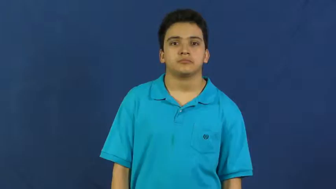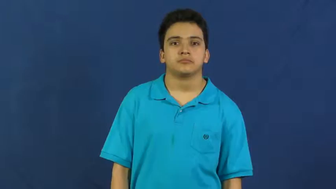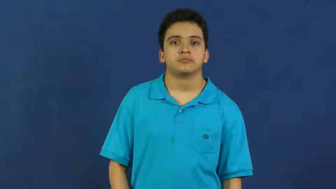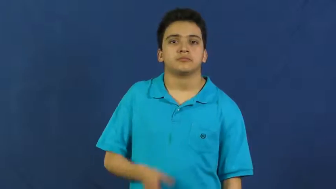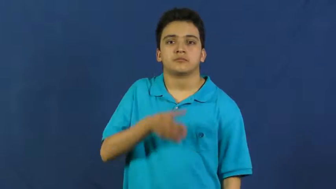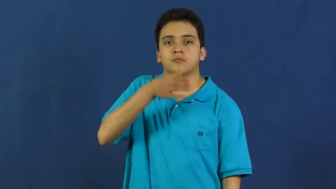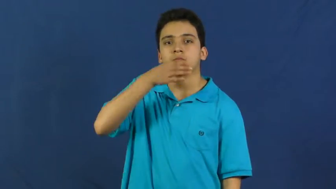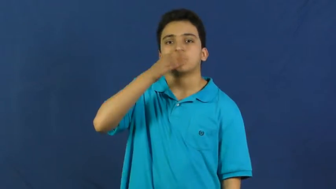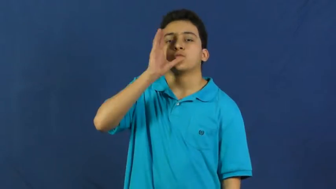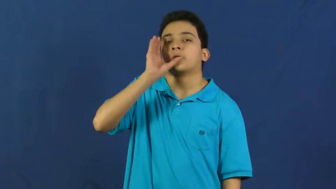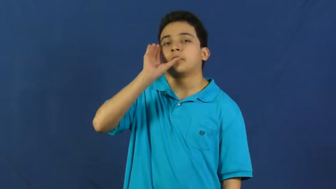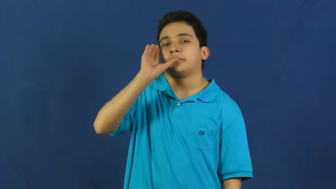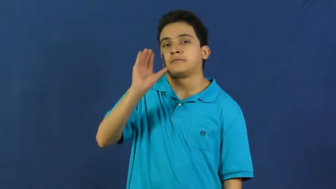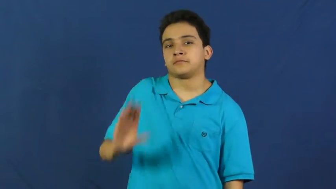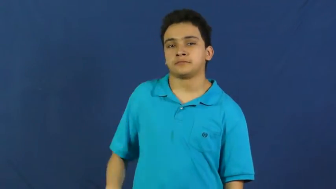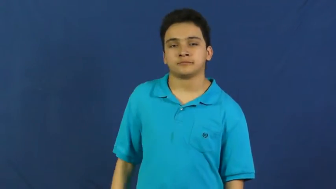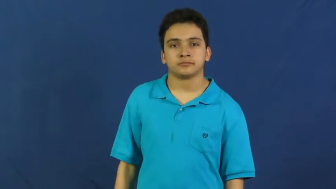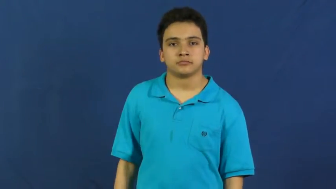drink